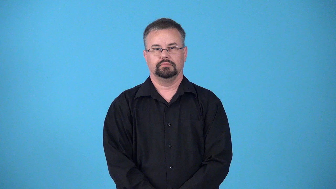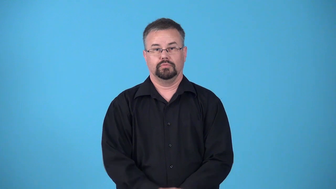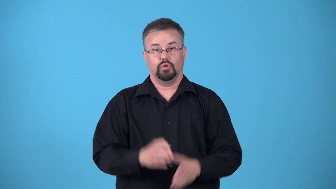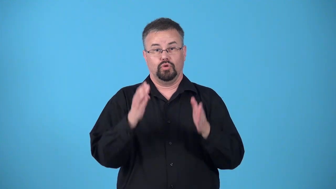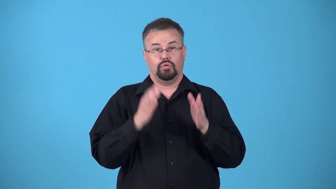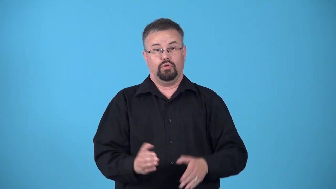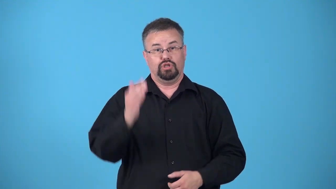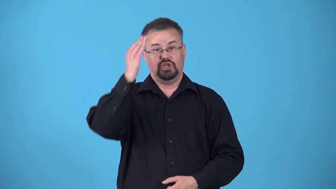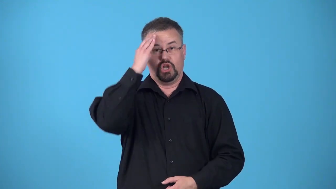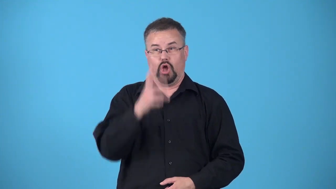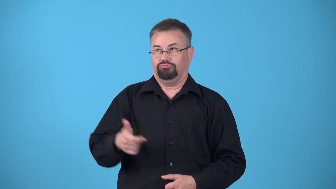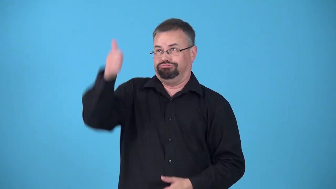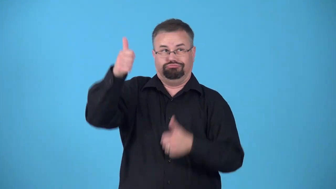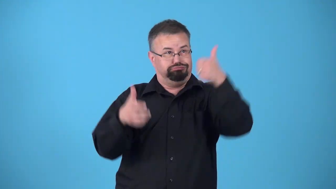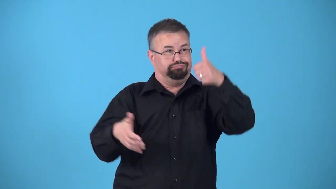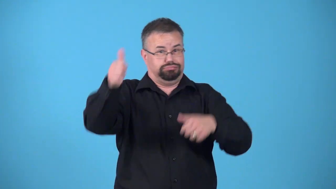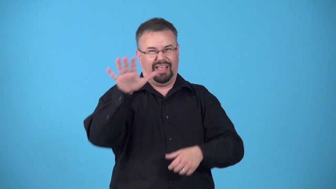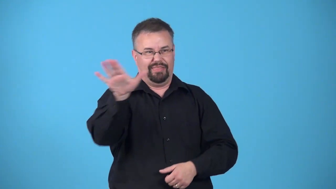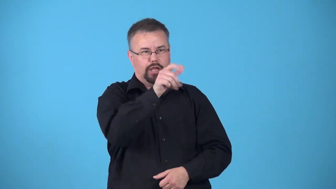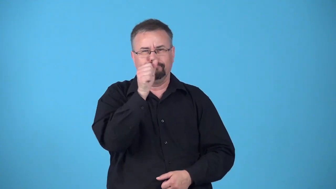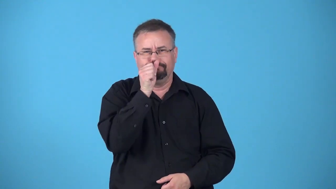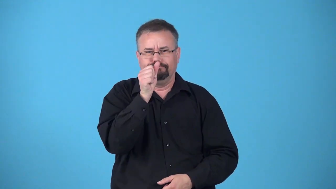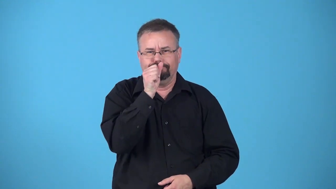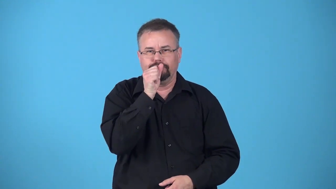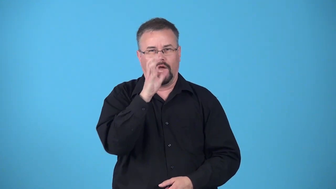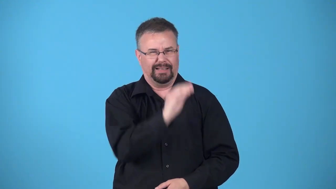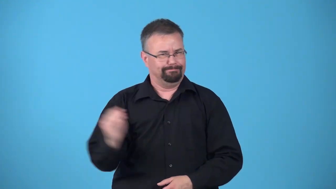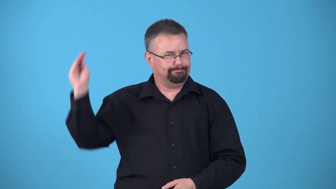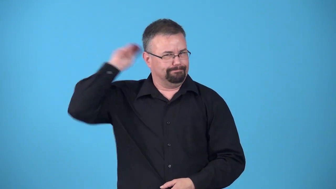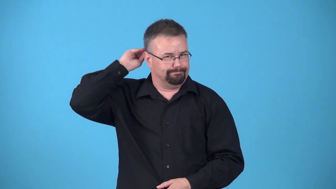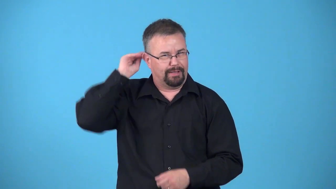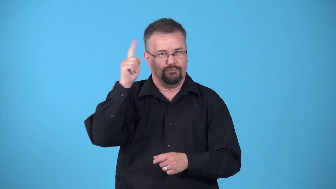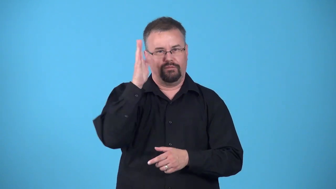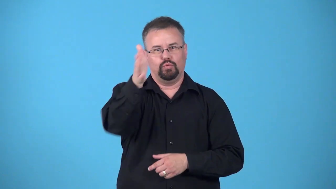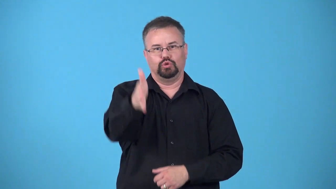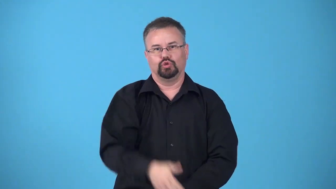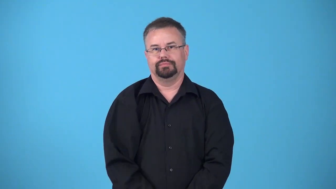know where all the bodies are buried